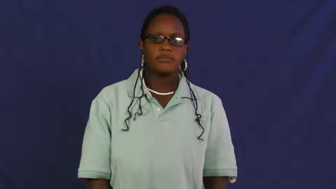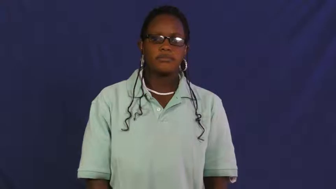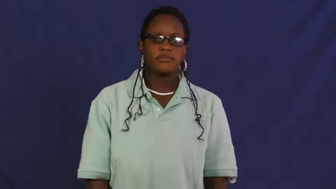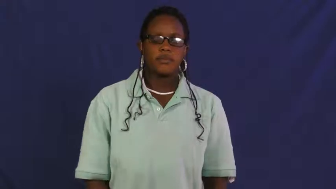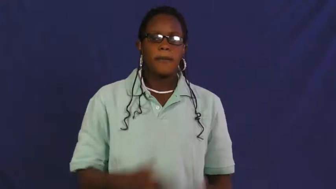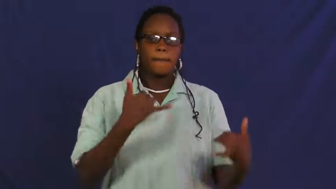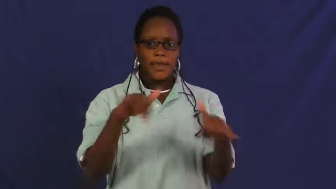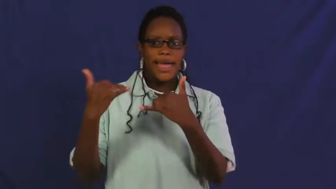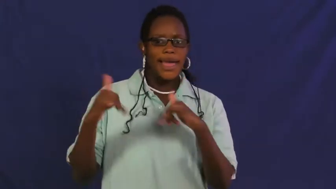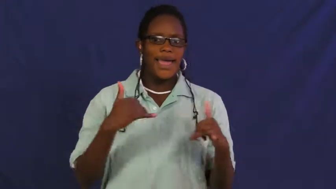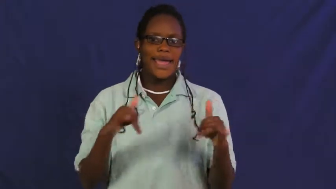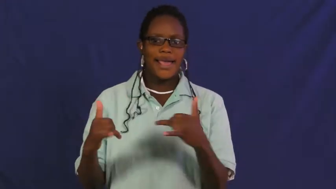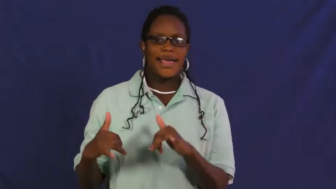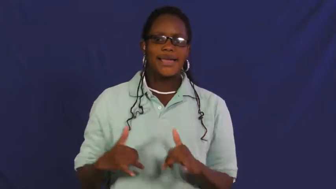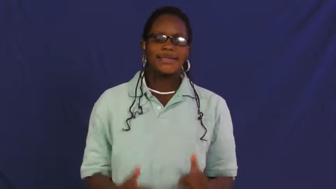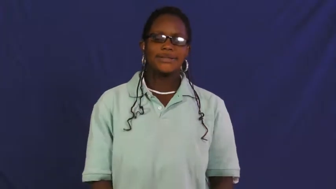play